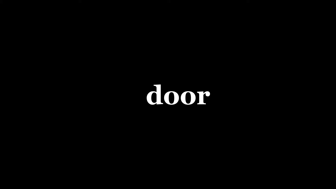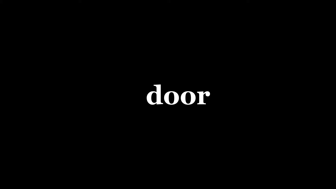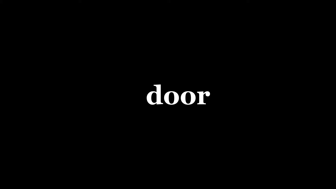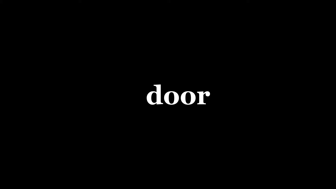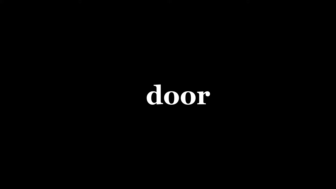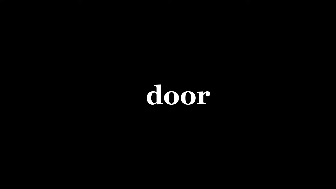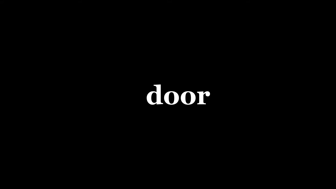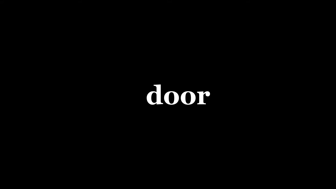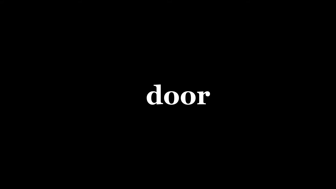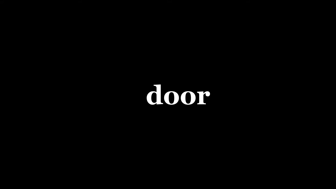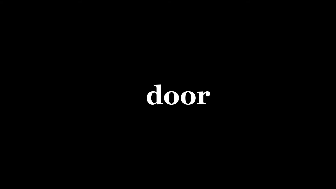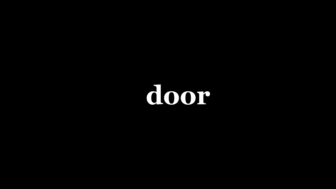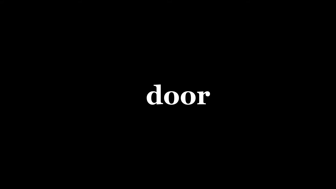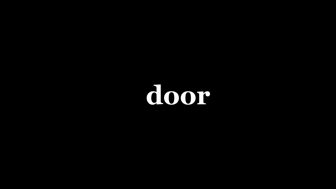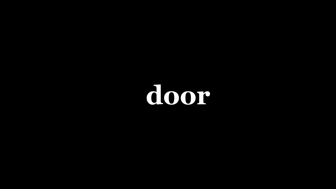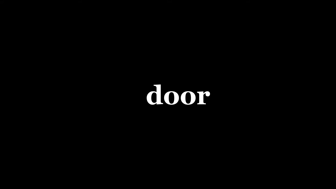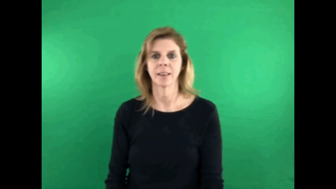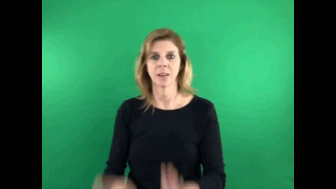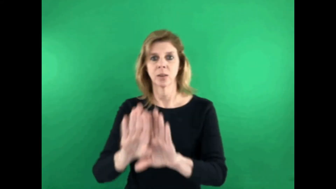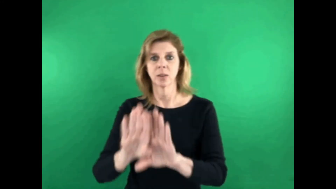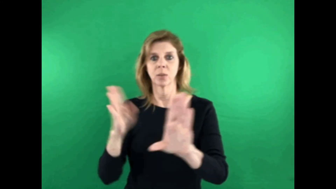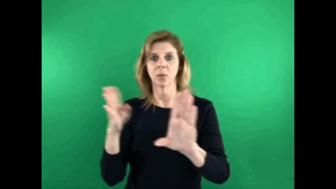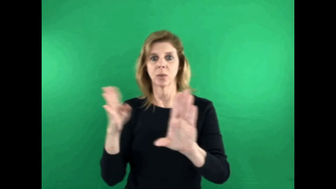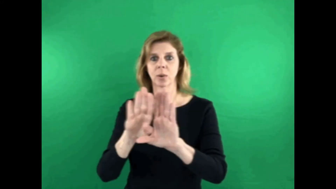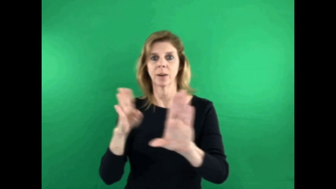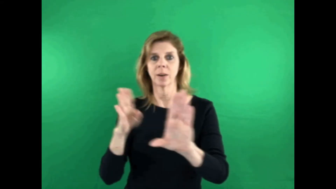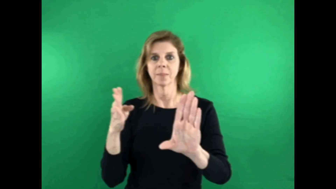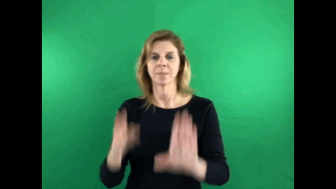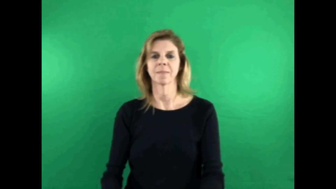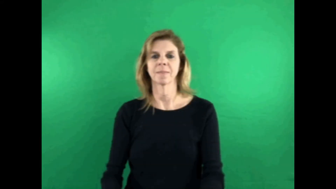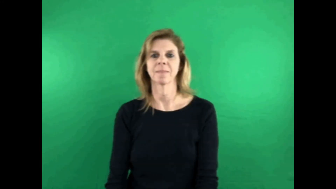Door